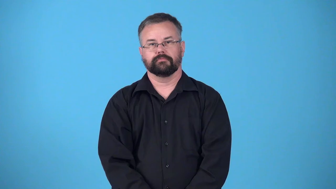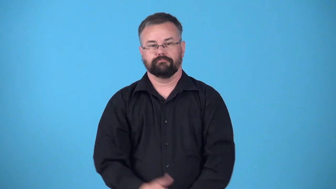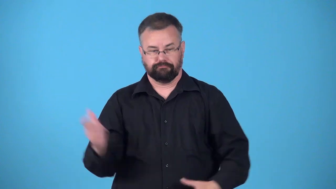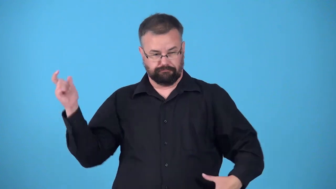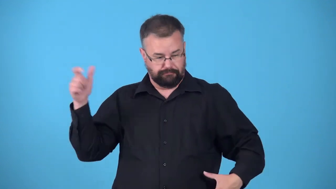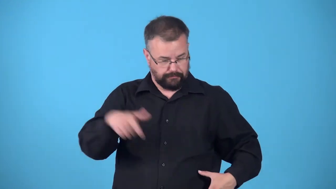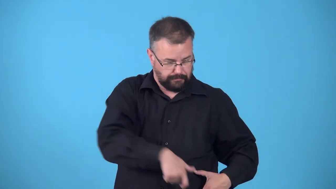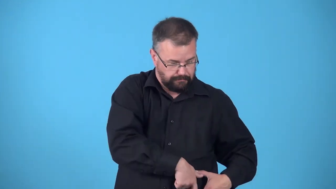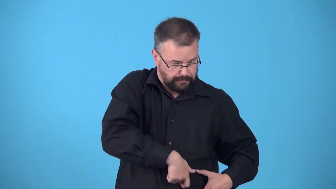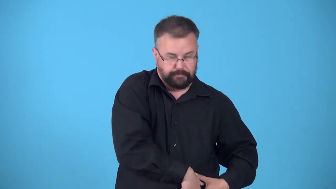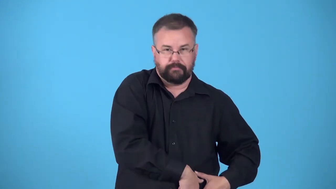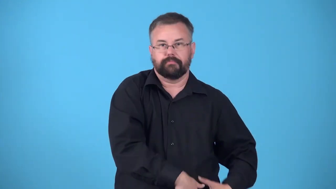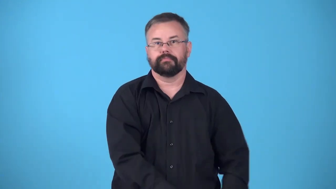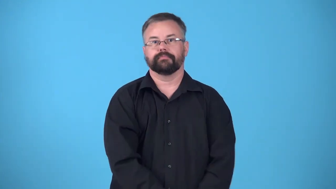buckle up,buckle in, strap in, belt in